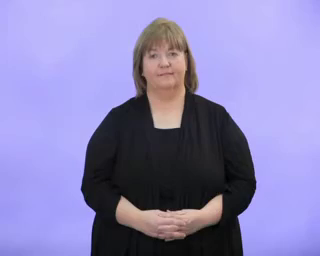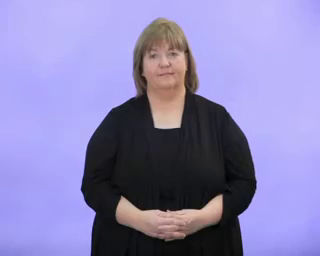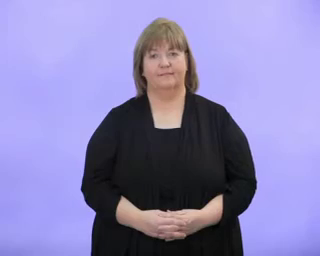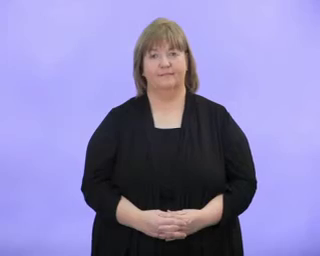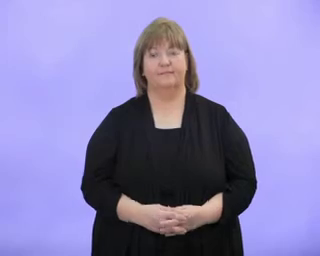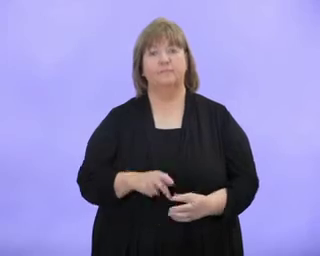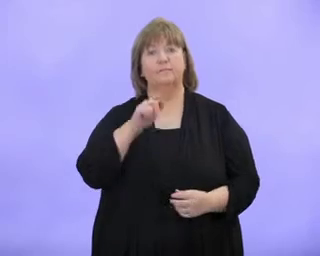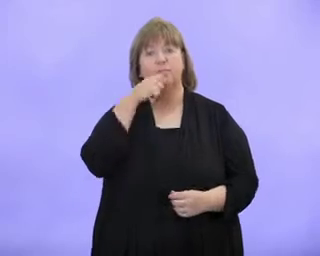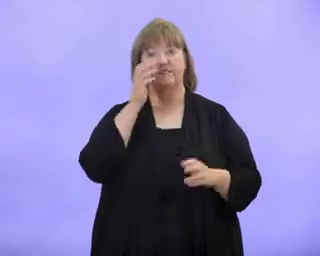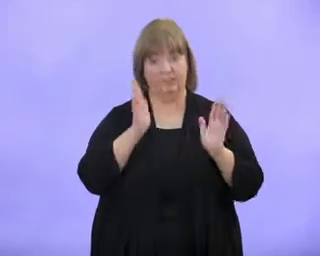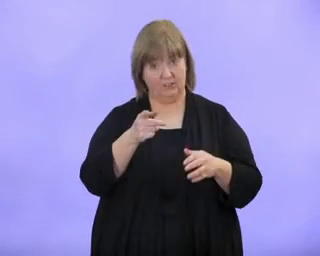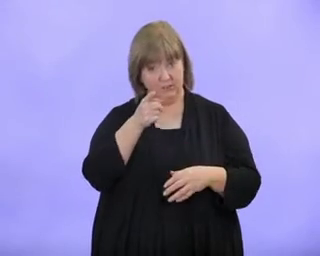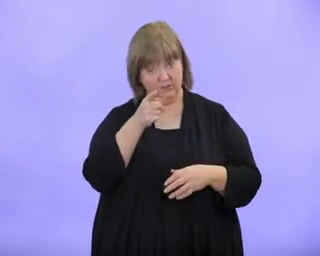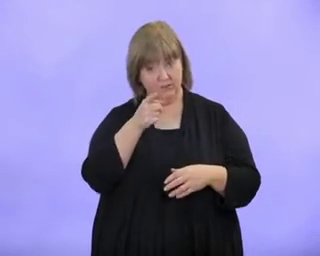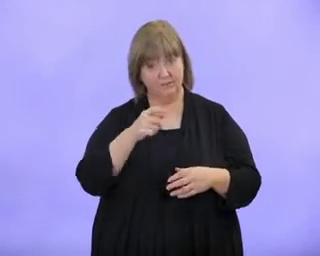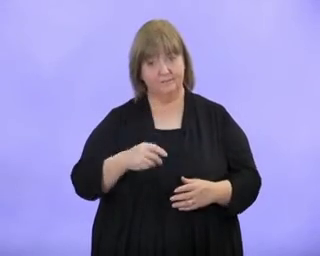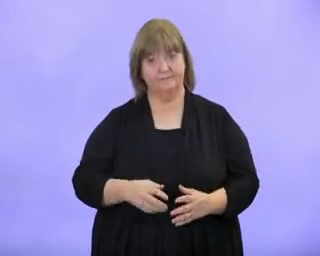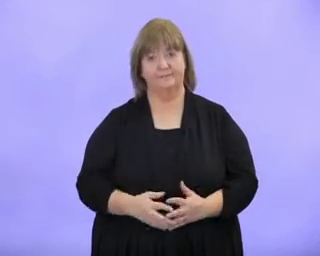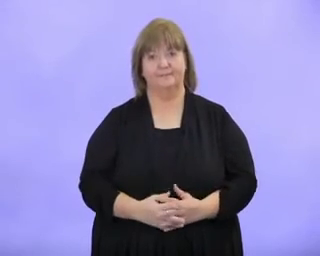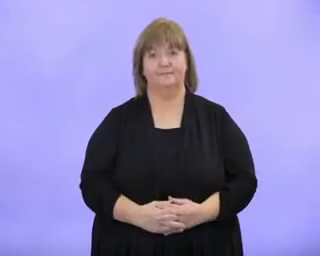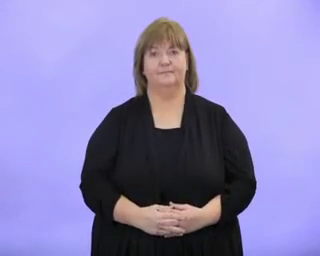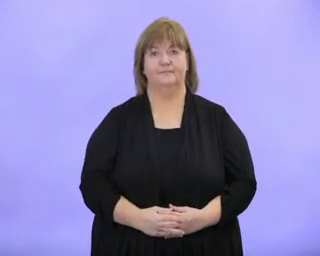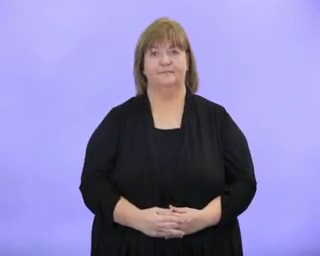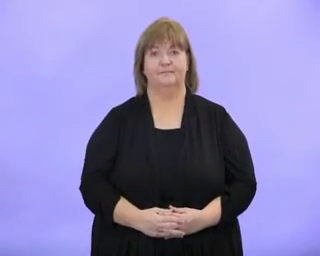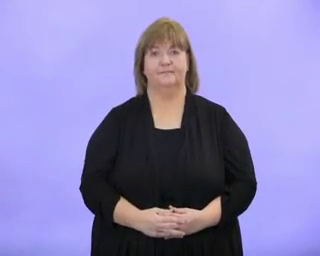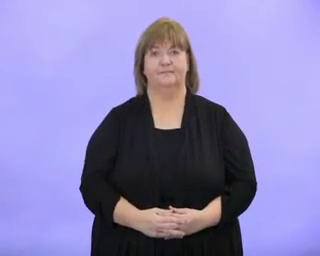BREAKFAST FINISH YOU